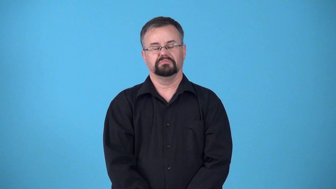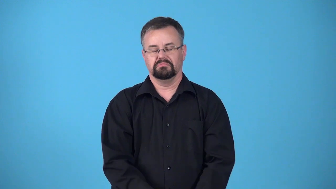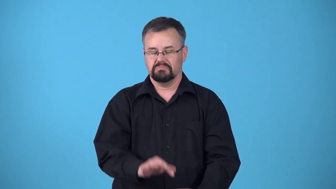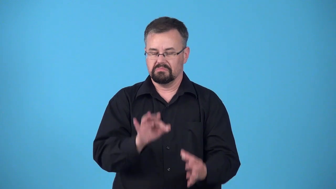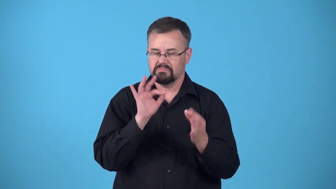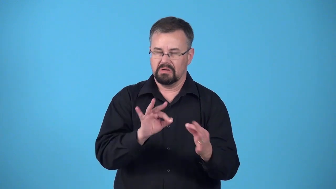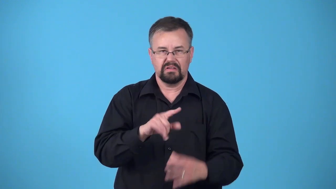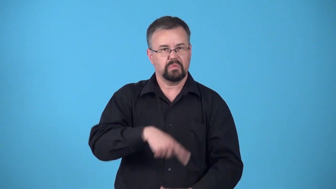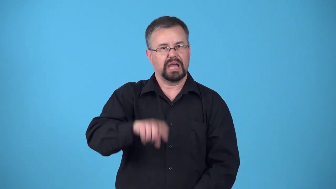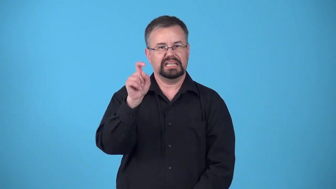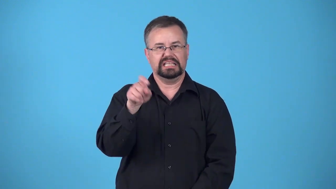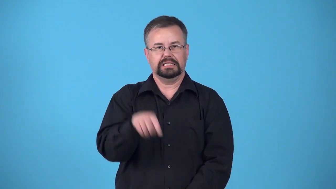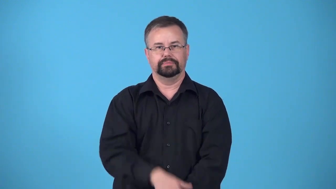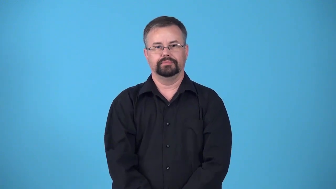just what you need